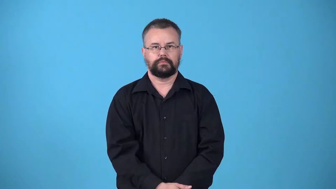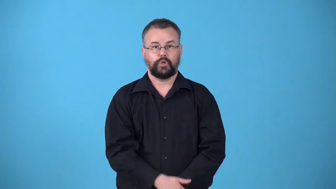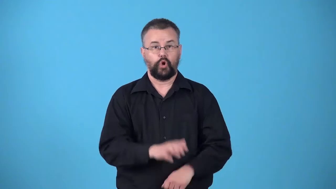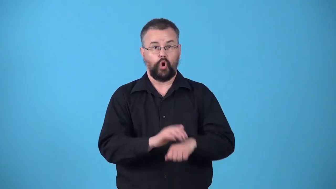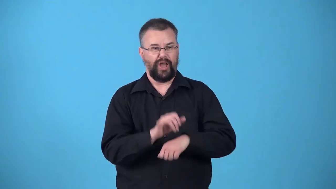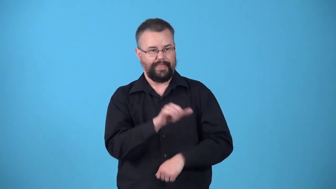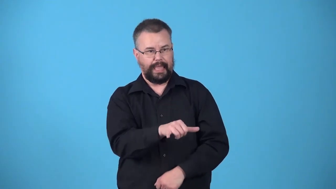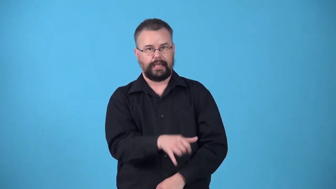whereon-on that